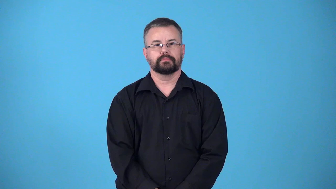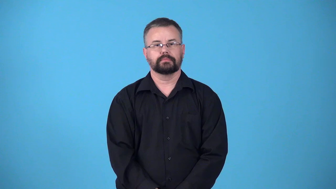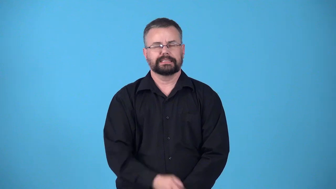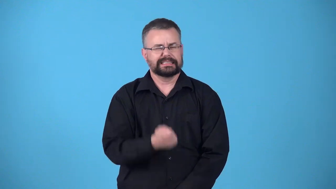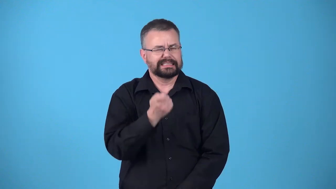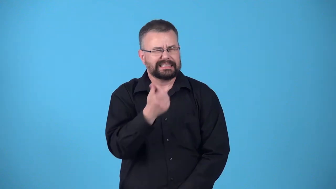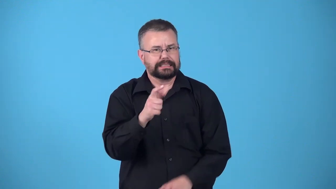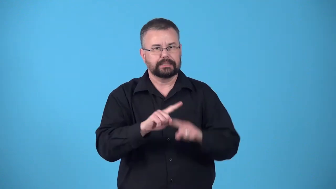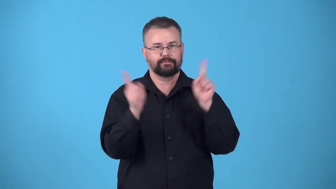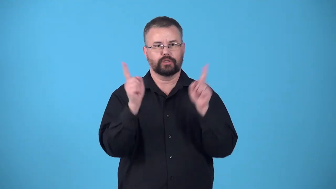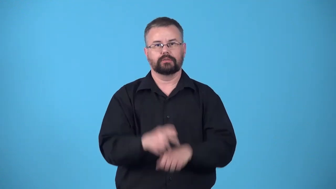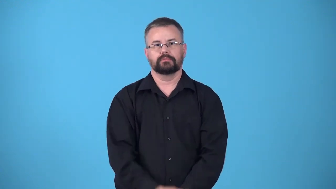fine line